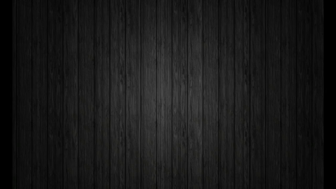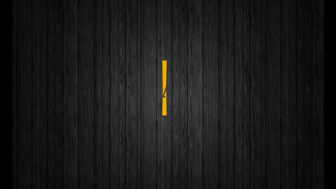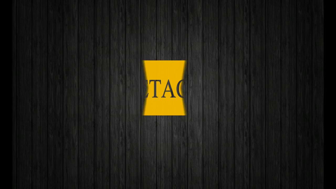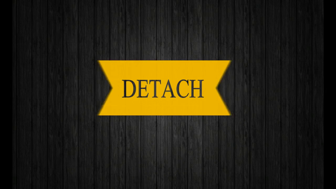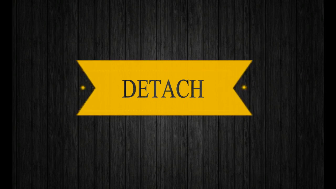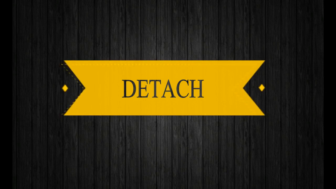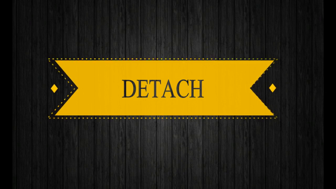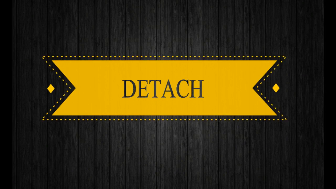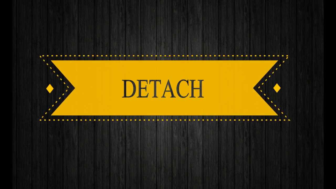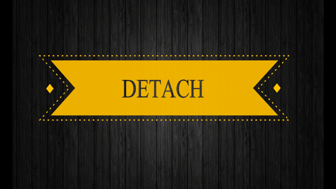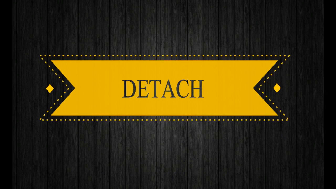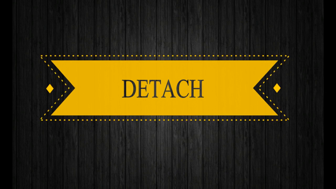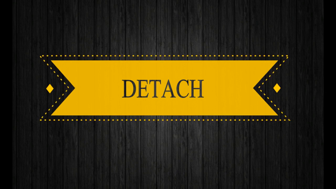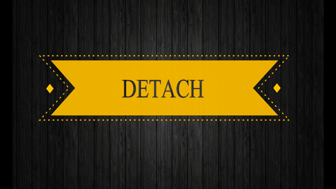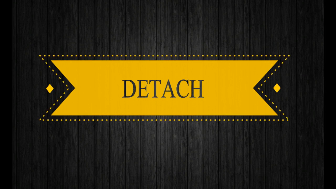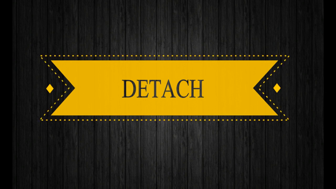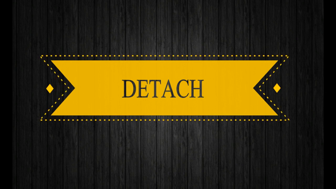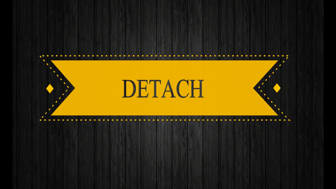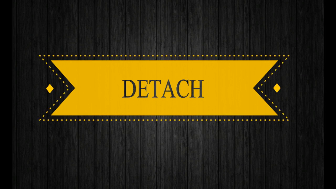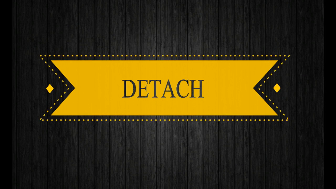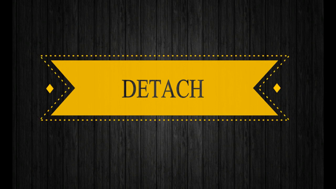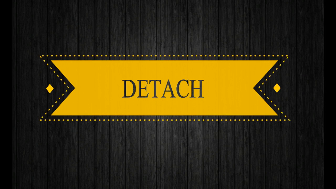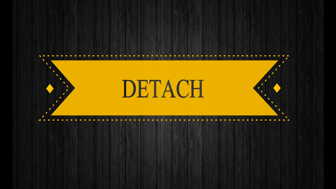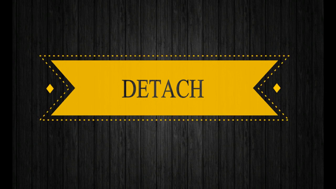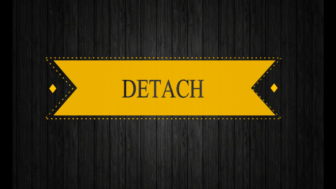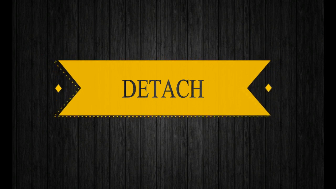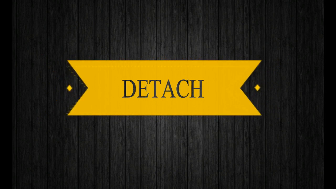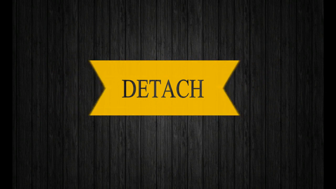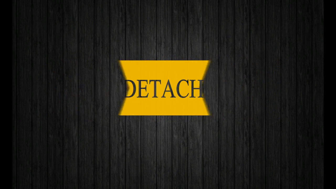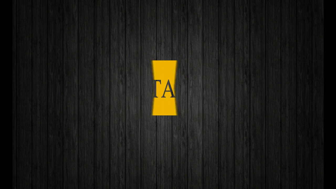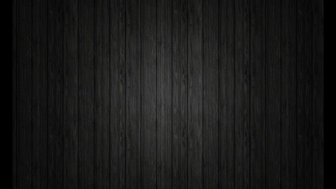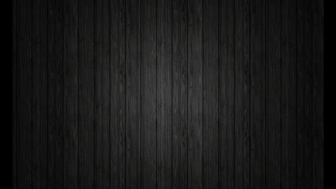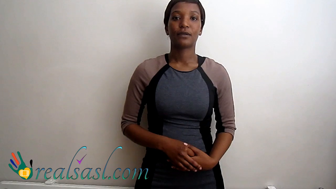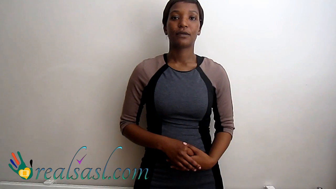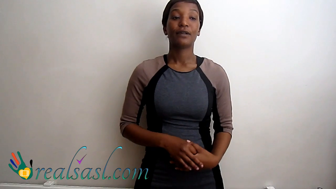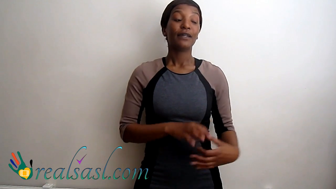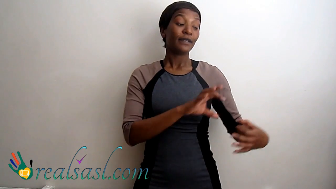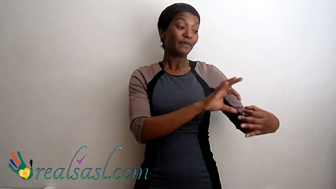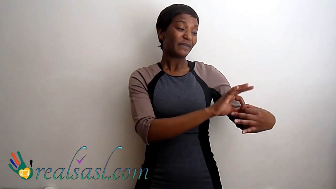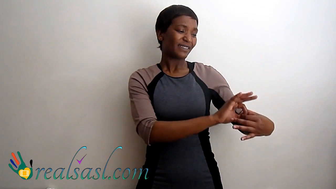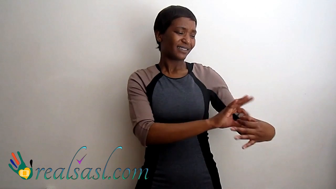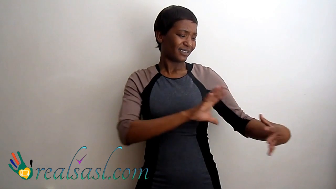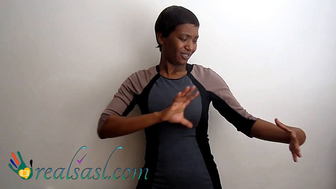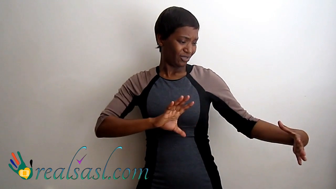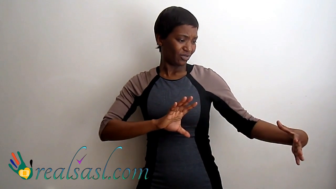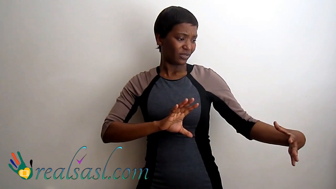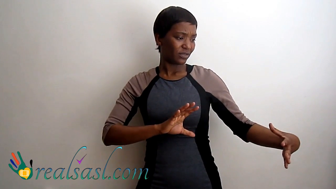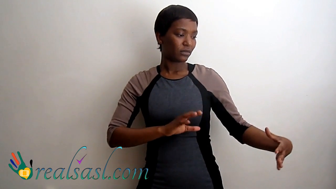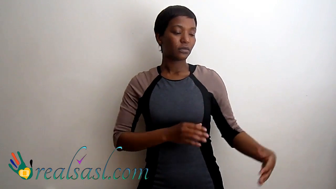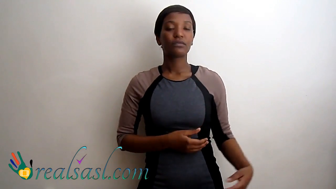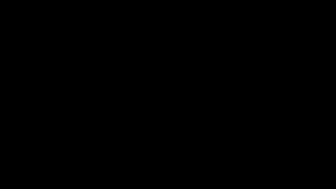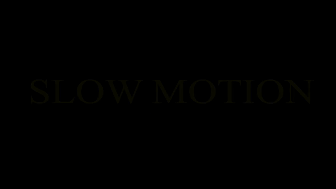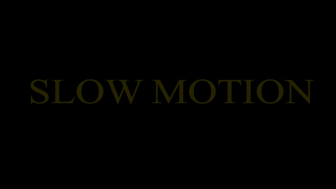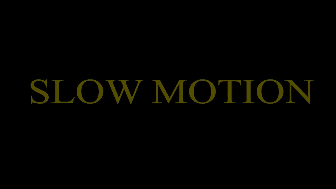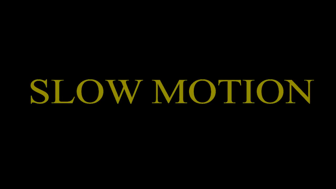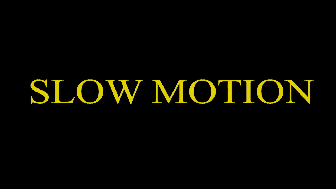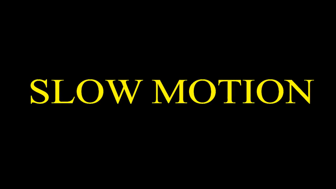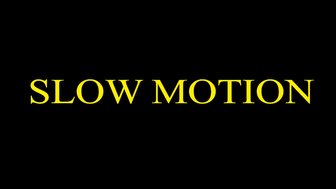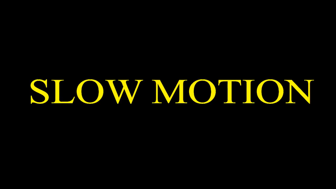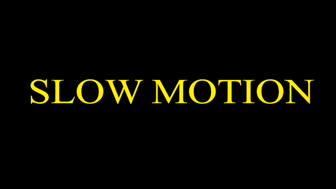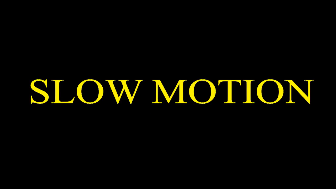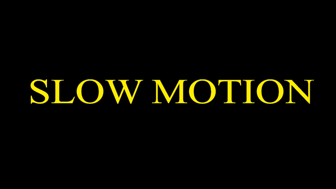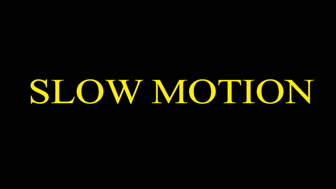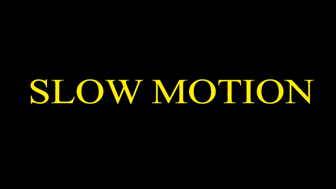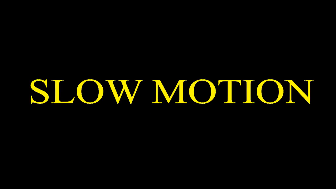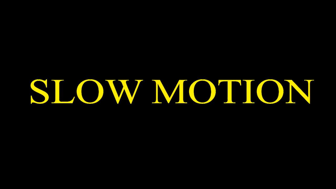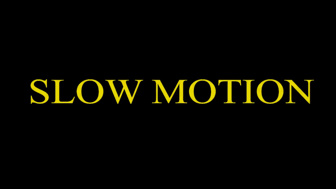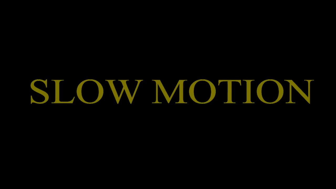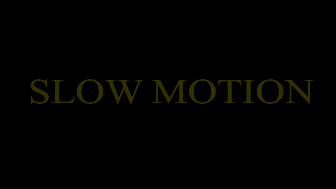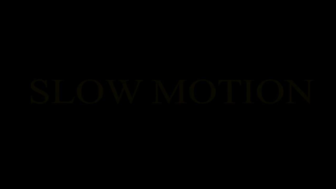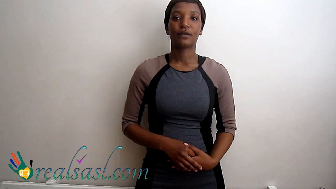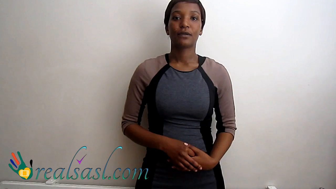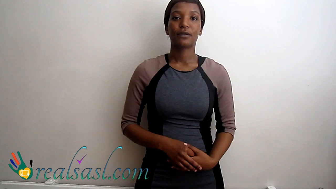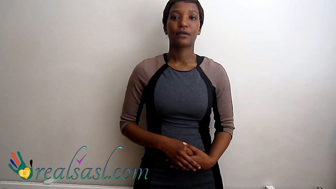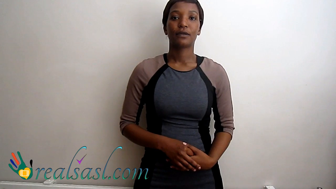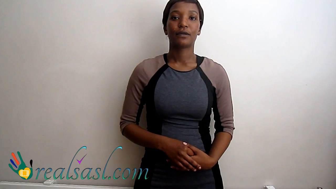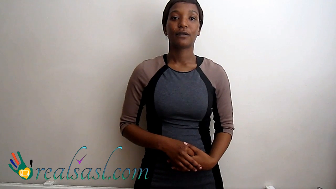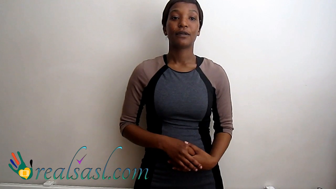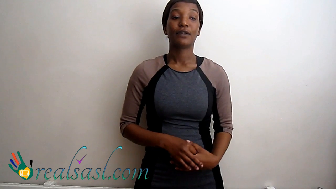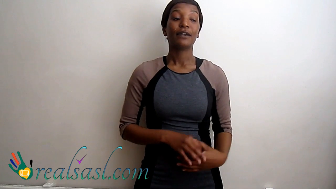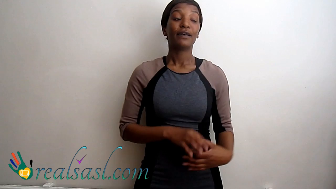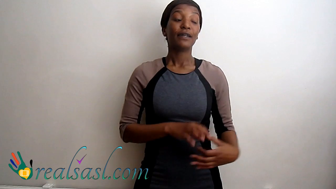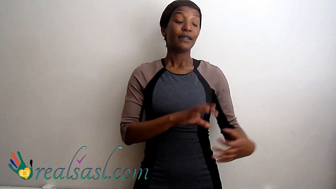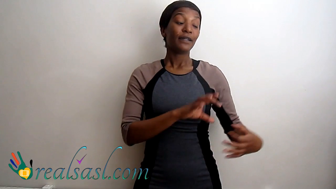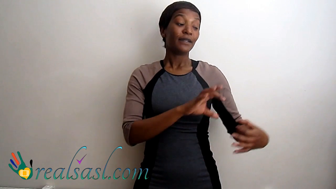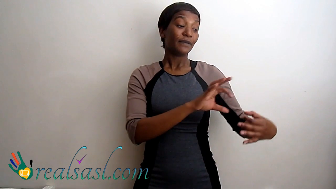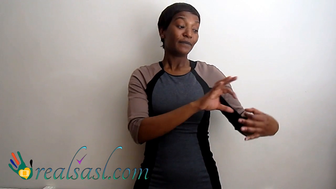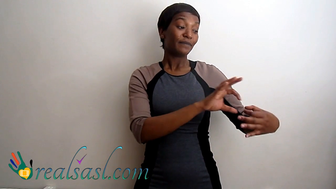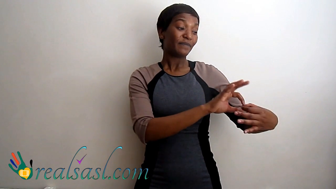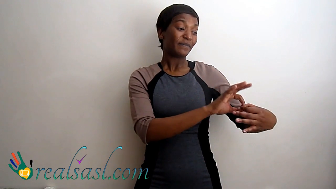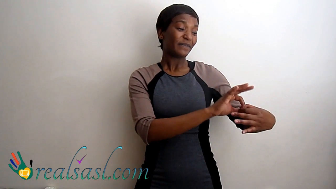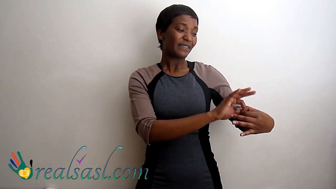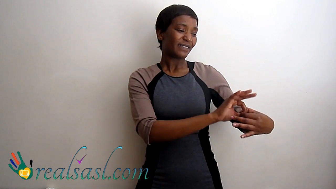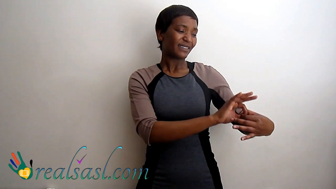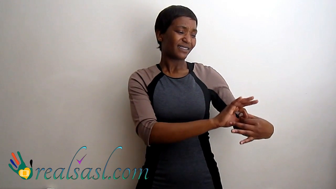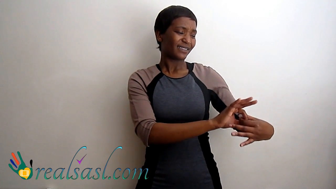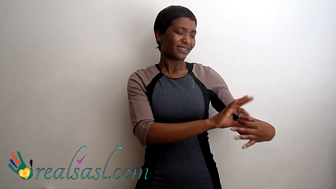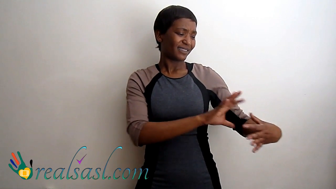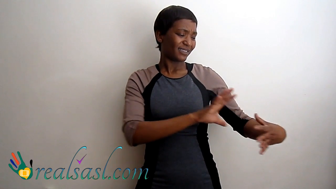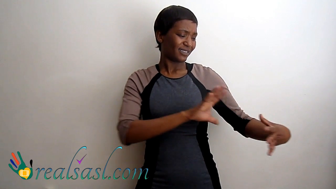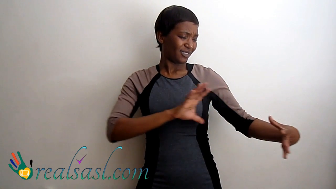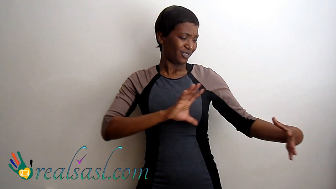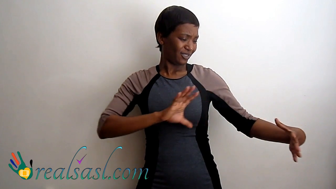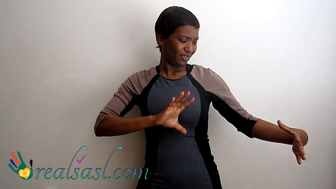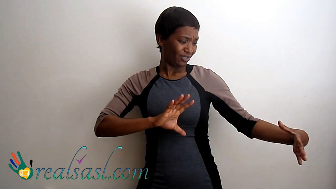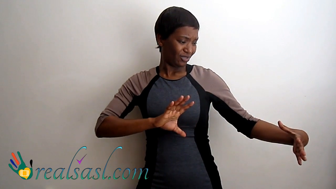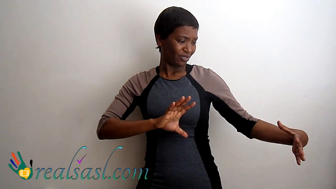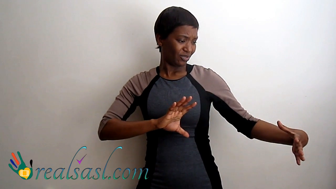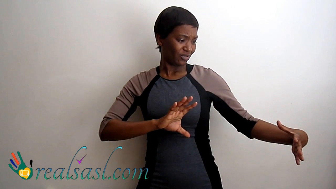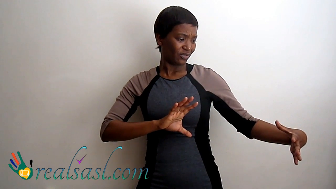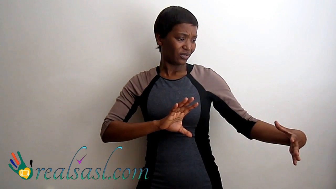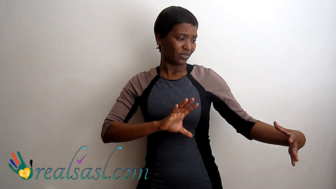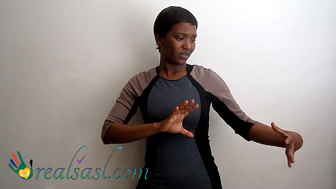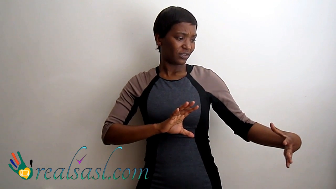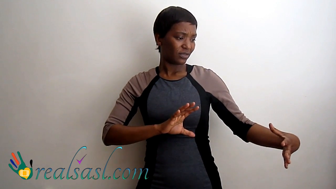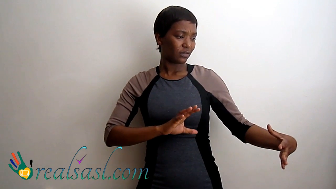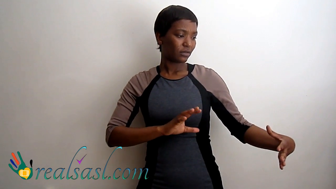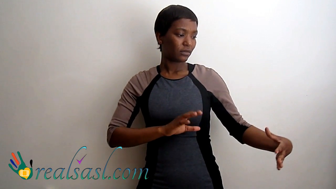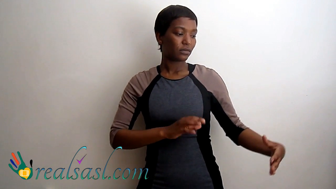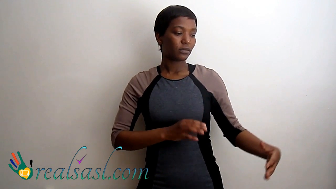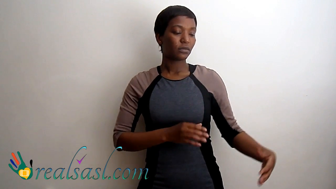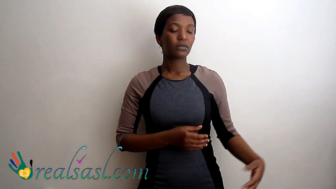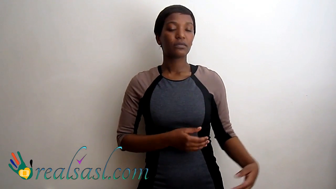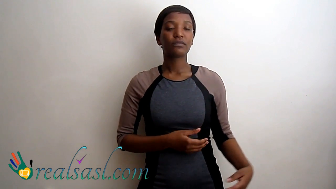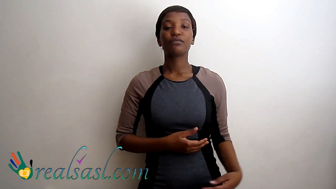DETACH